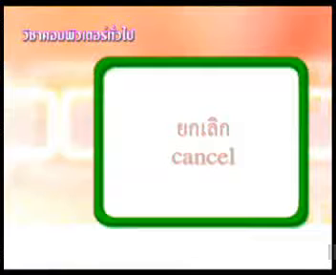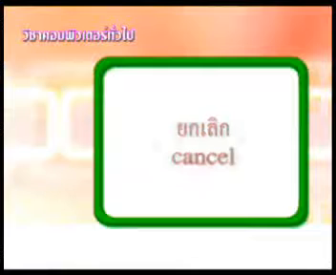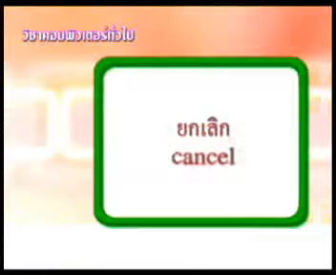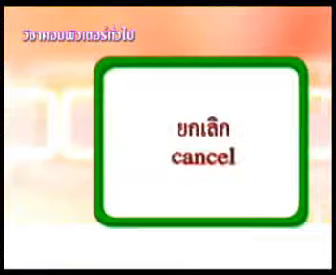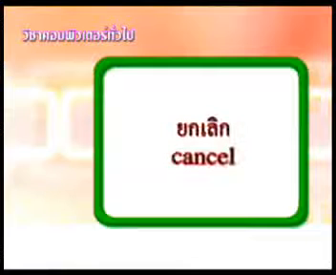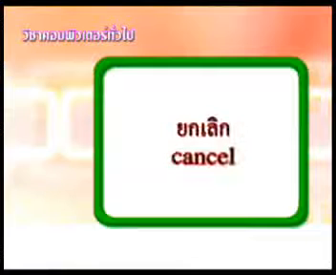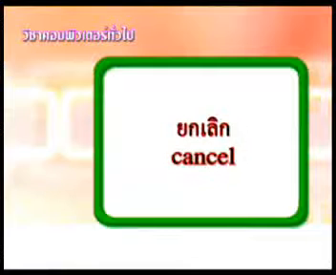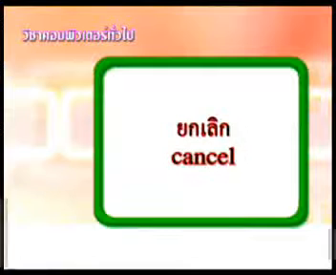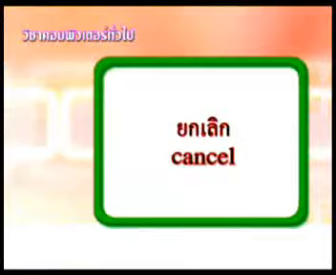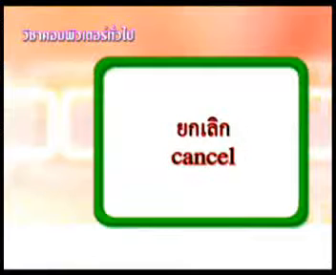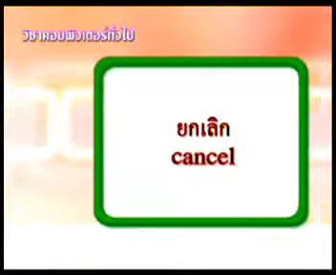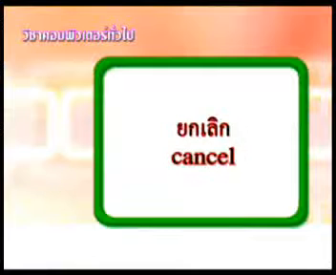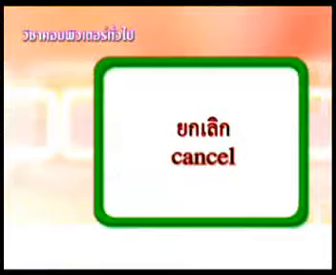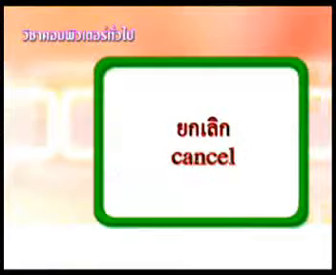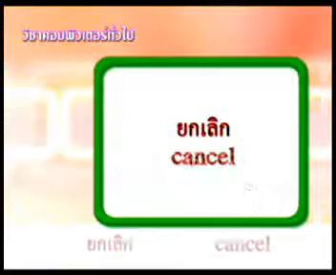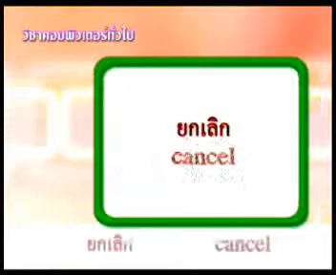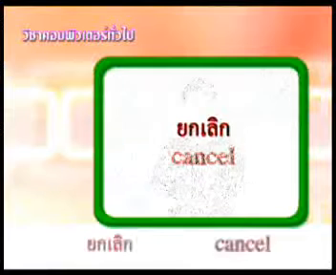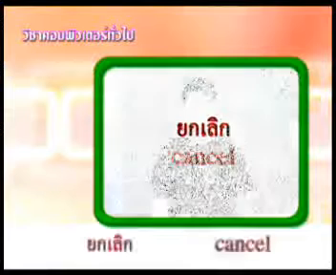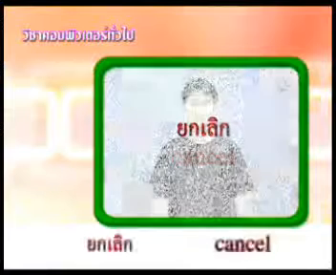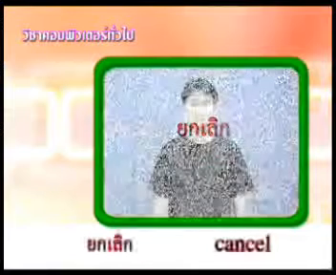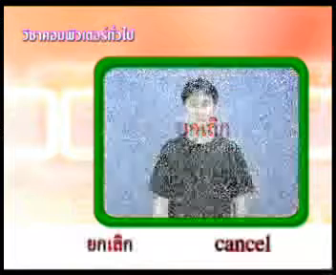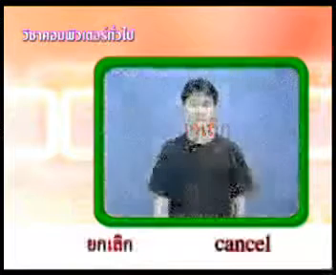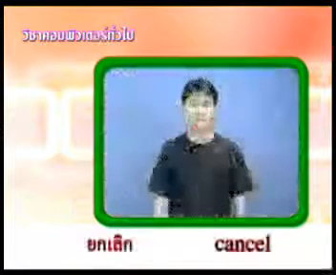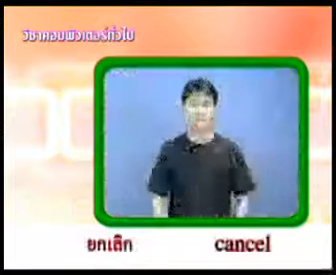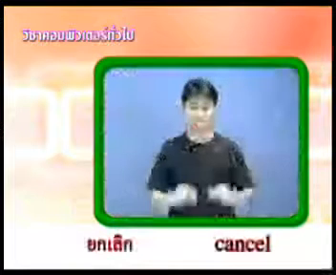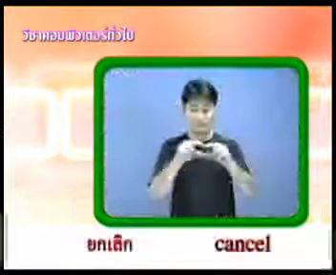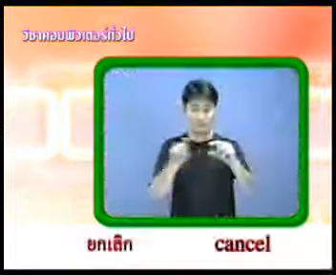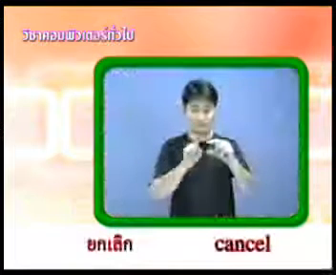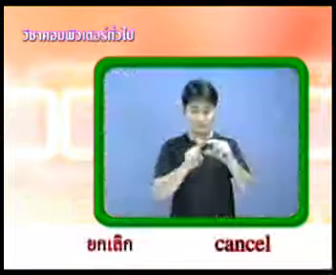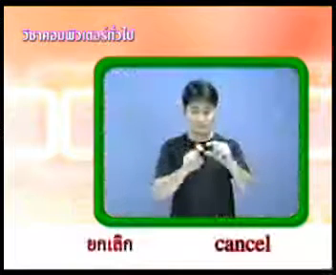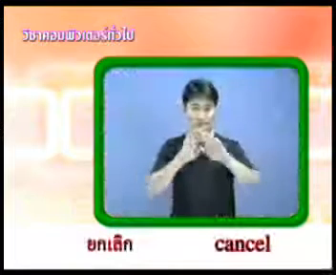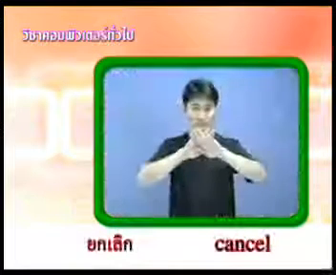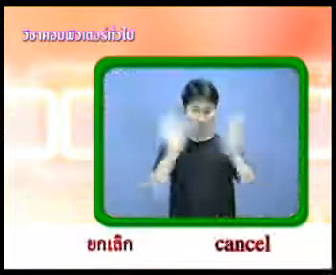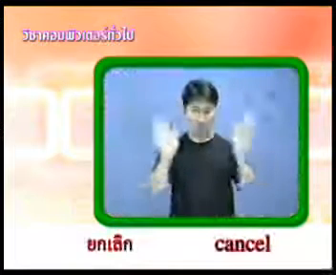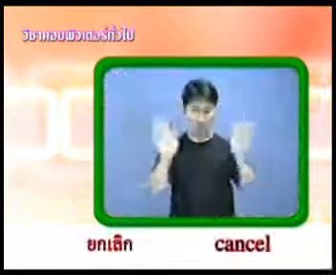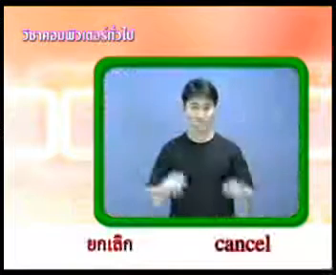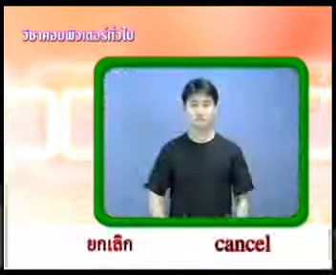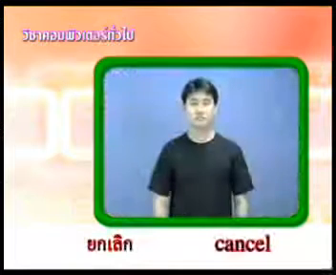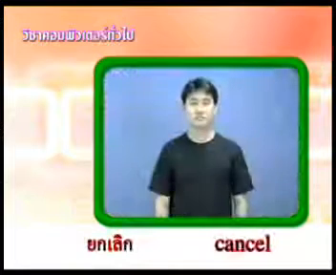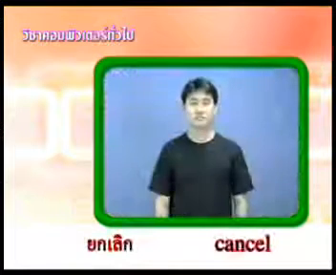cancel